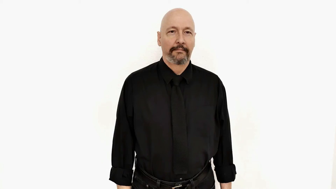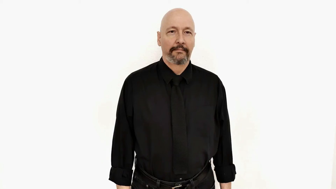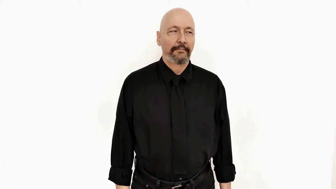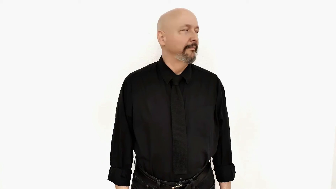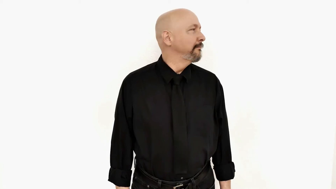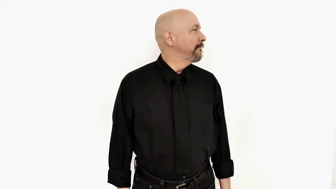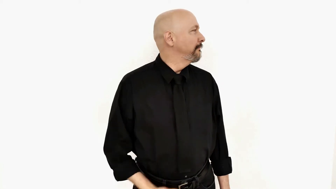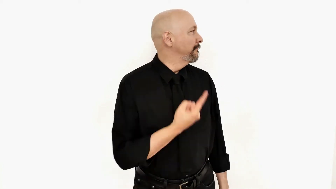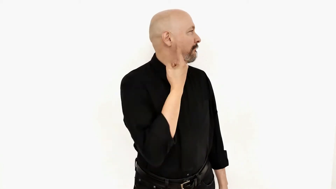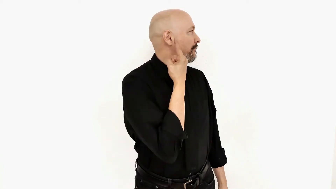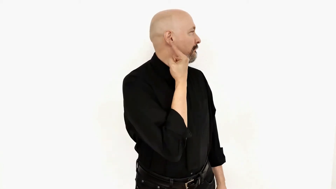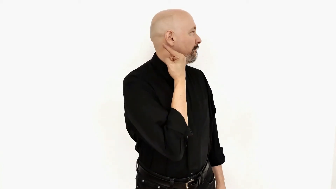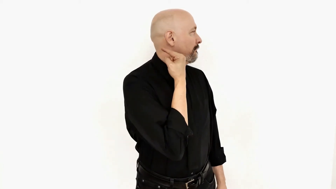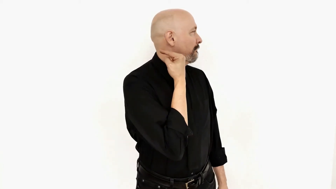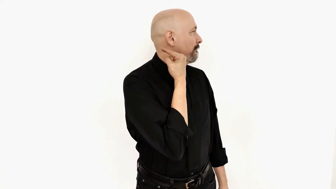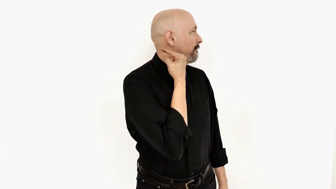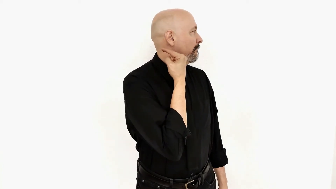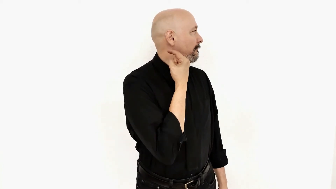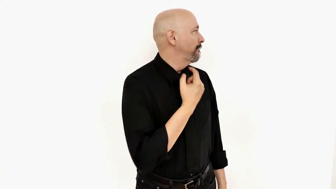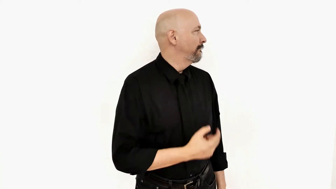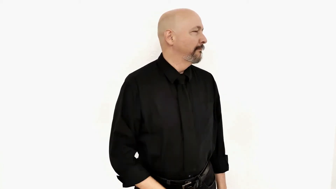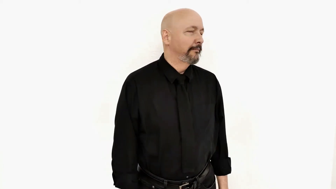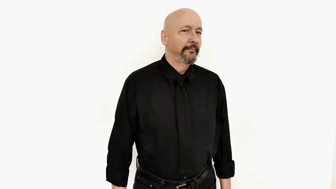past-YEAR [last year] (wiggle version / side view)